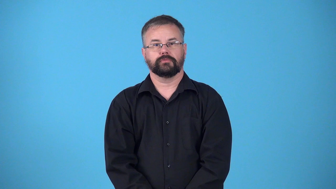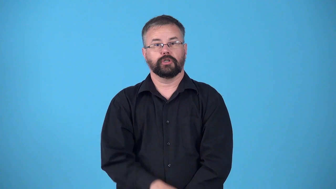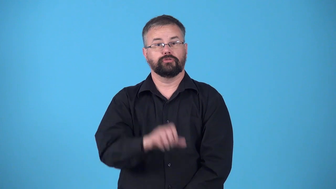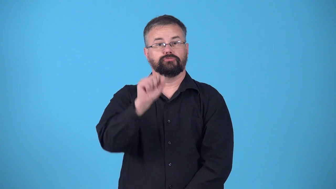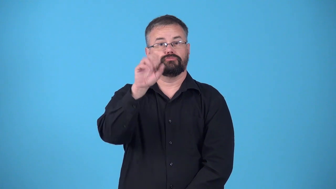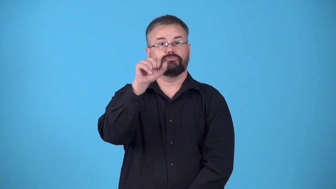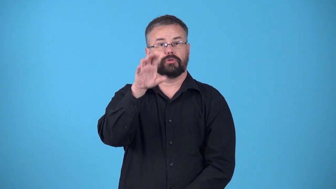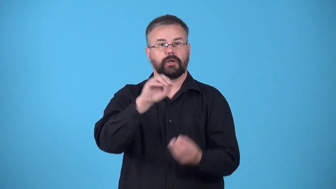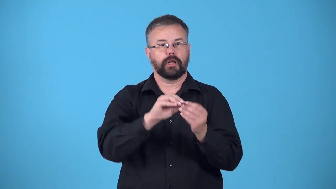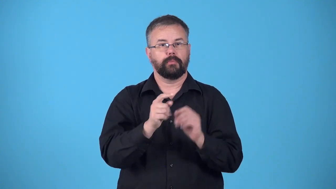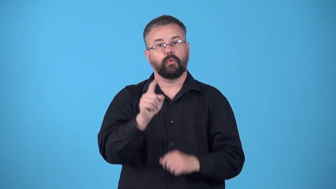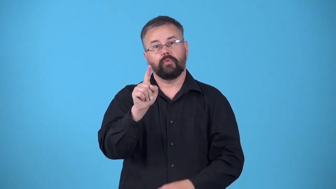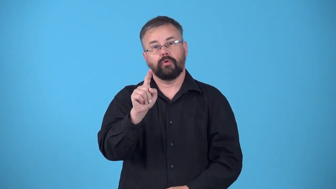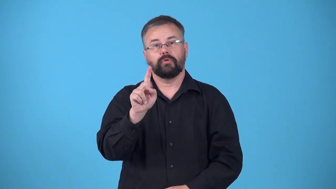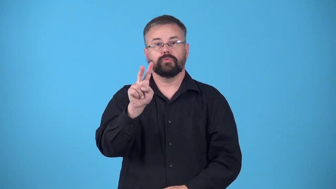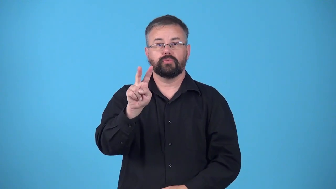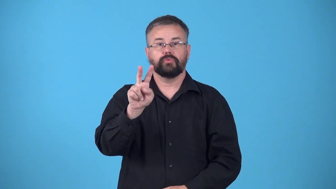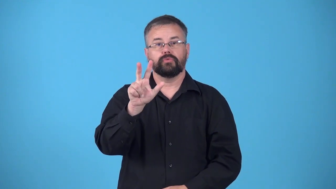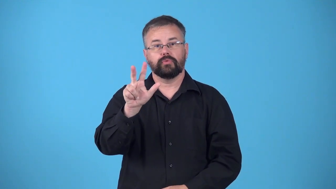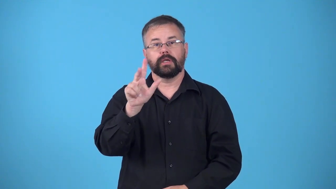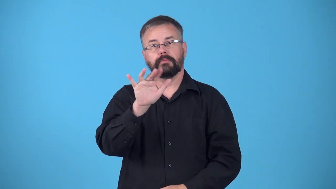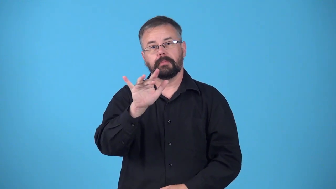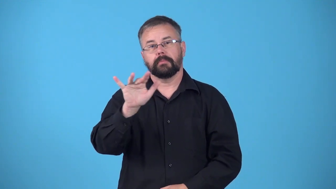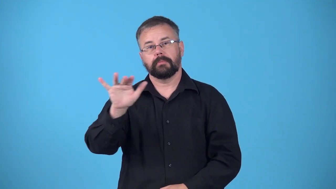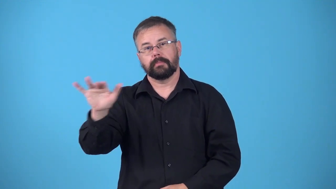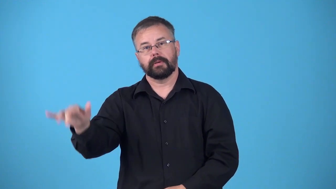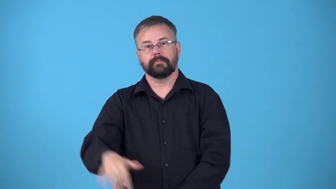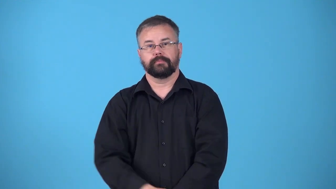count off